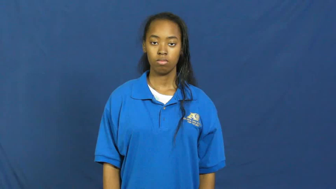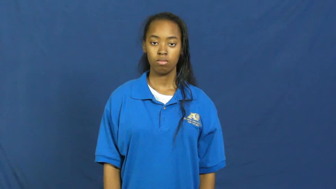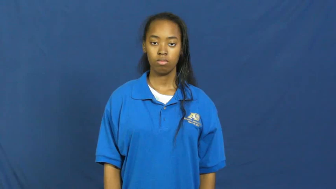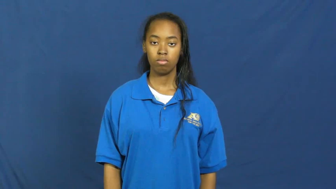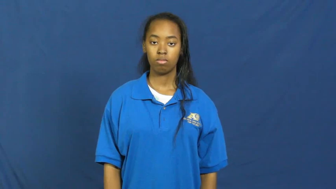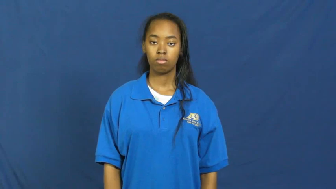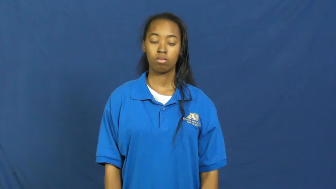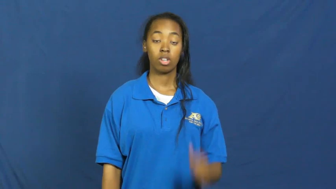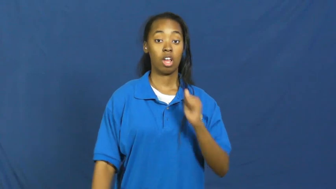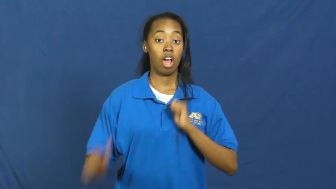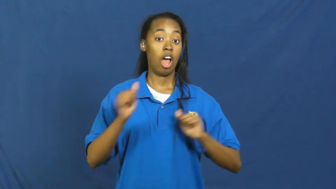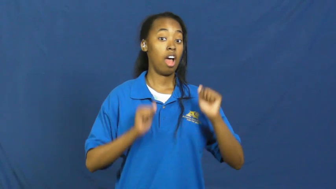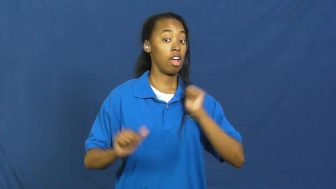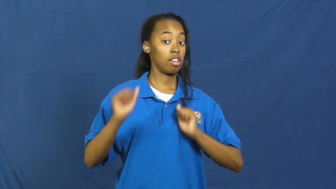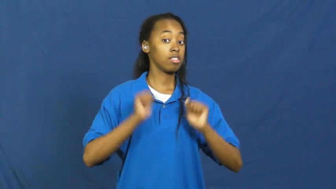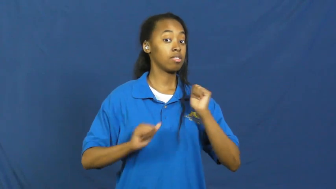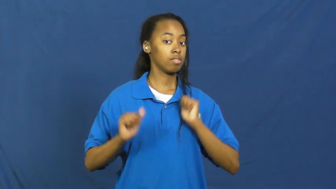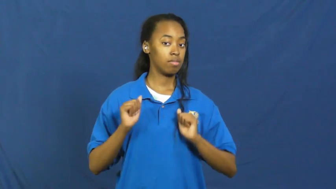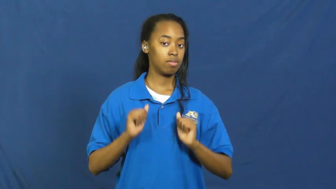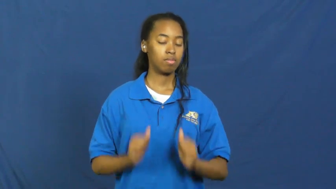perform,play,playact,stage,act out